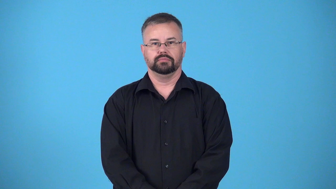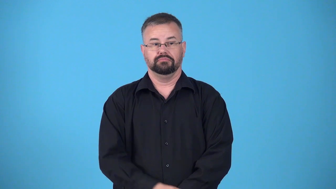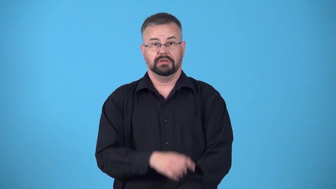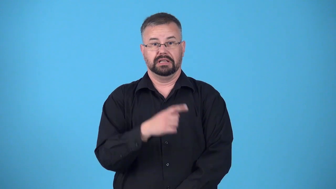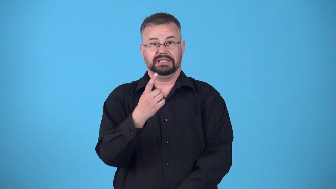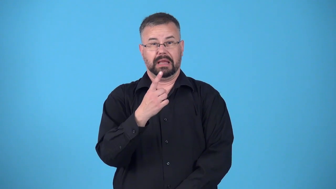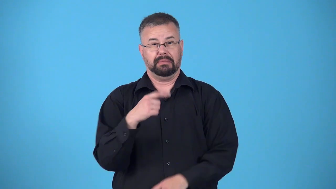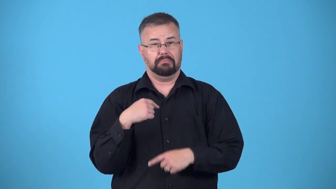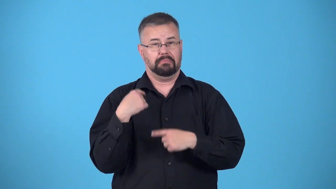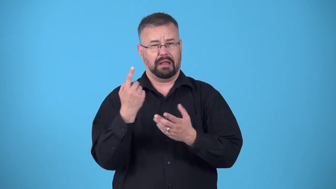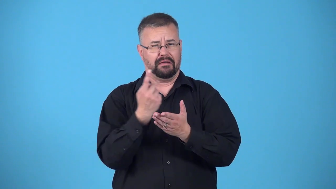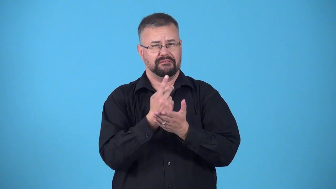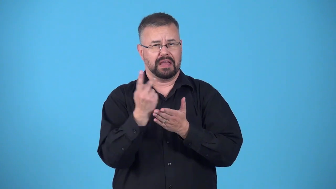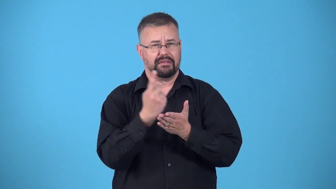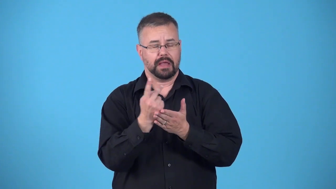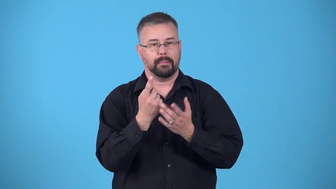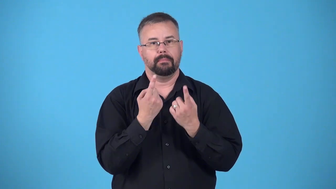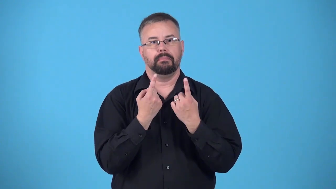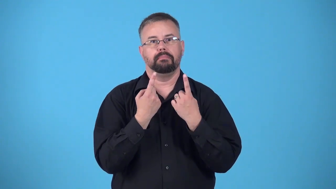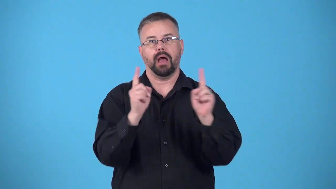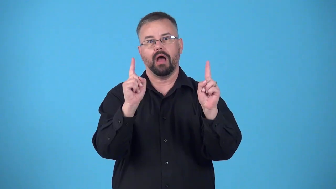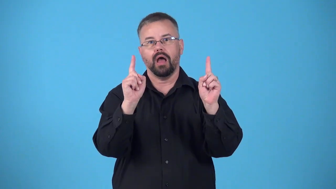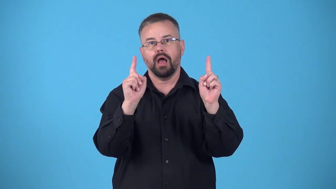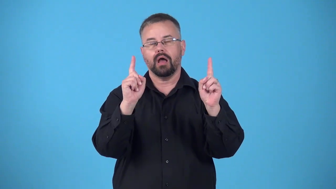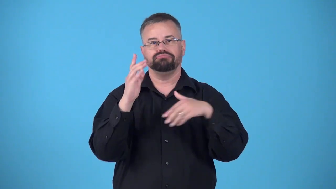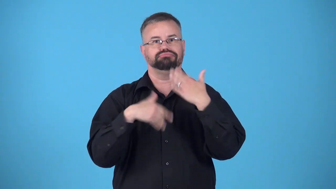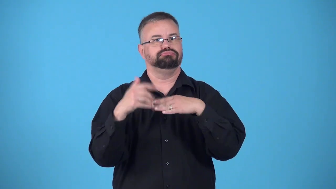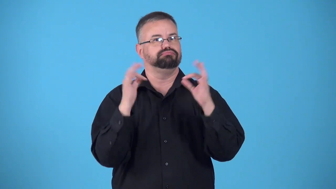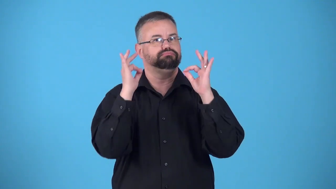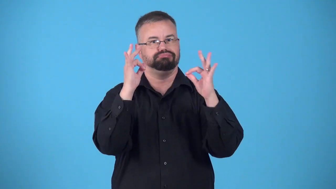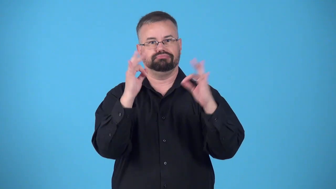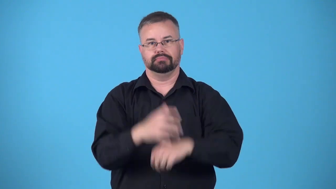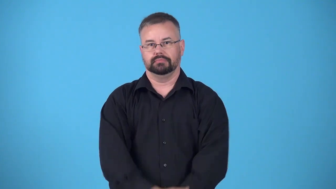salvage